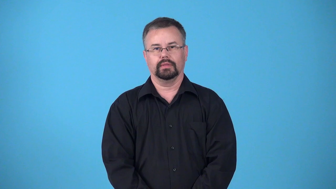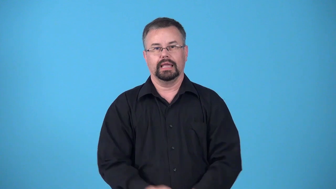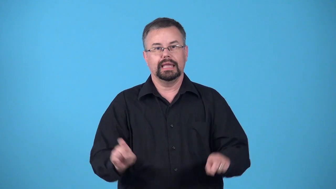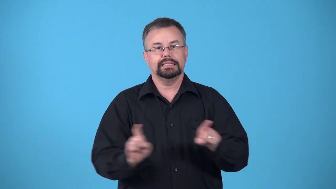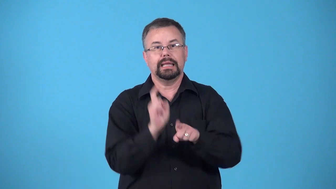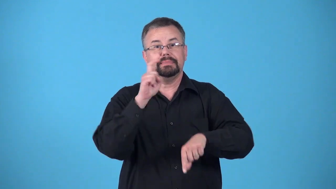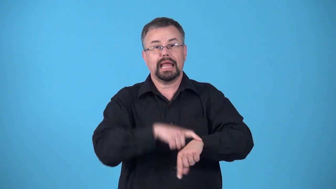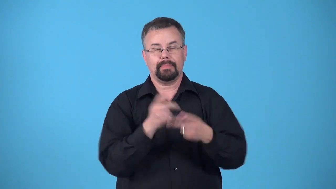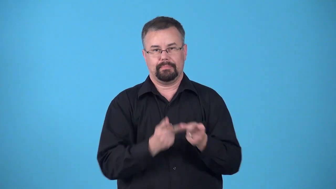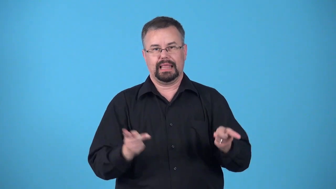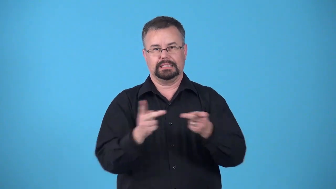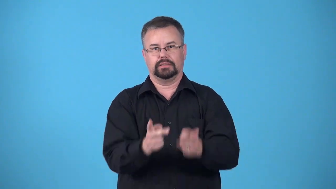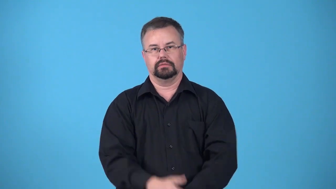same bat time, same bat channel